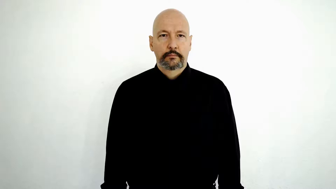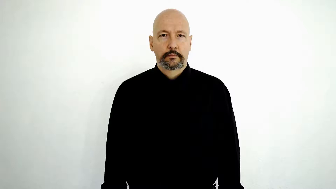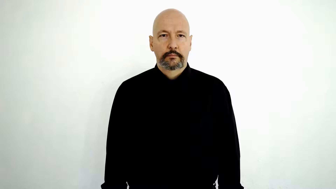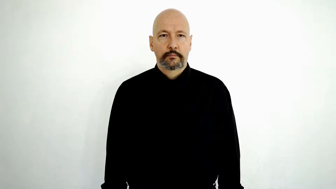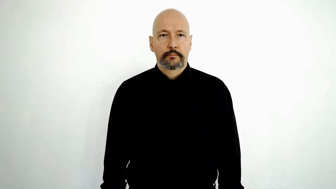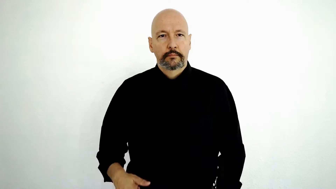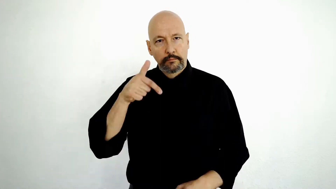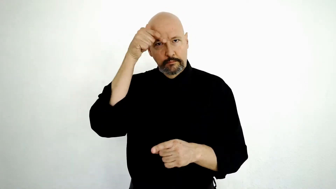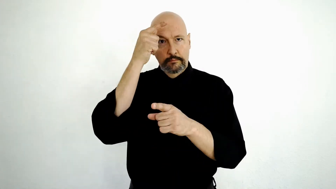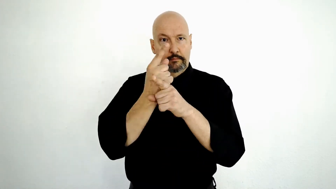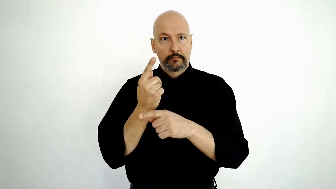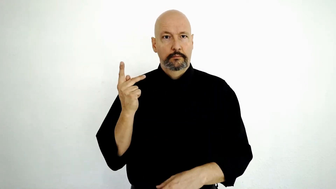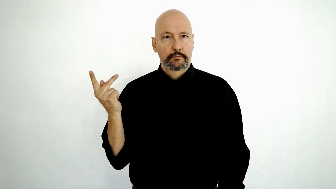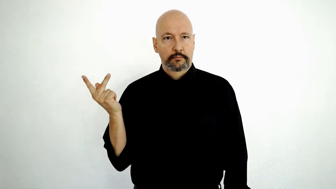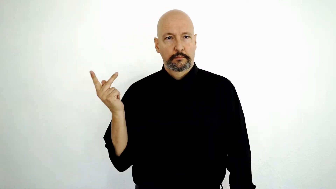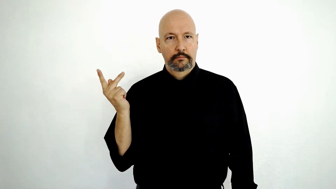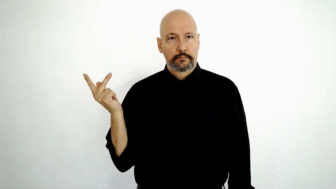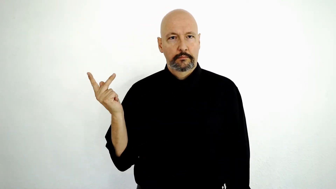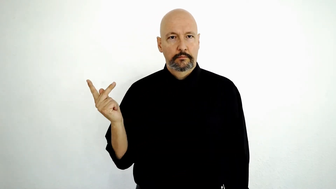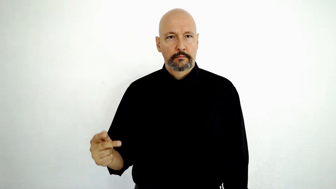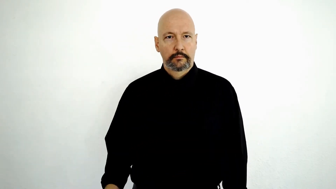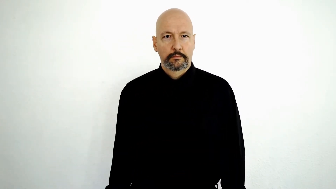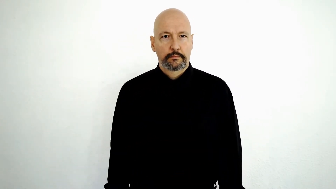BROTHER we-TWO